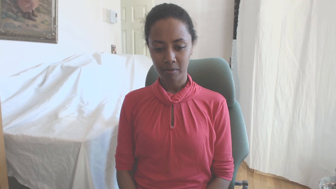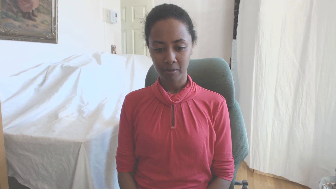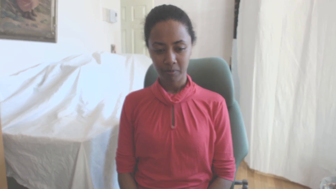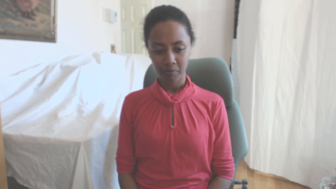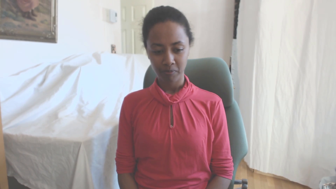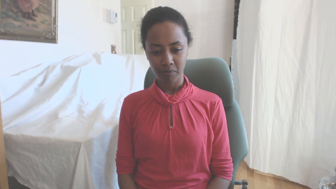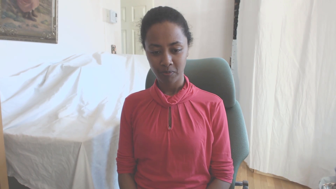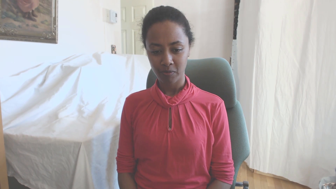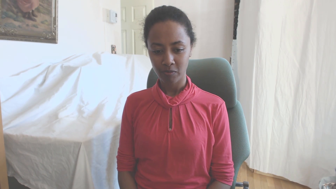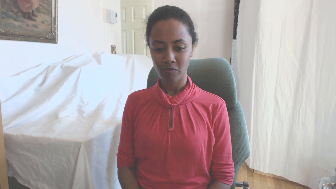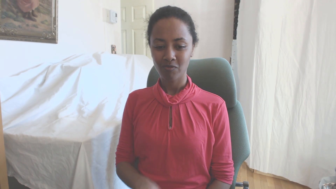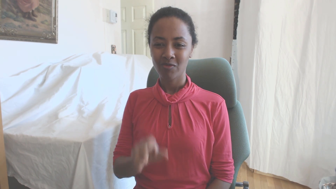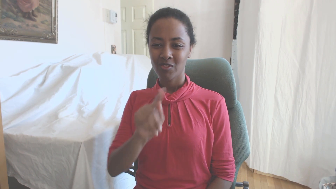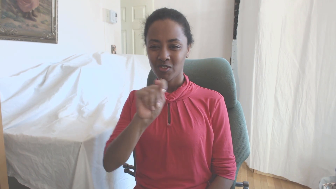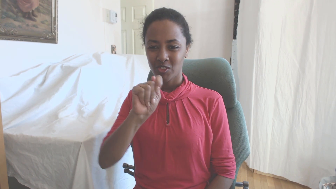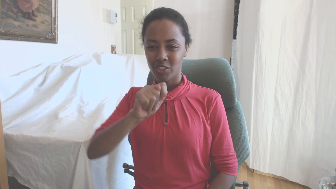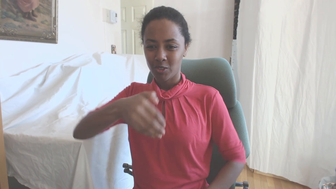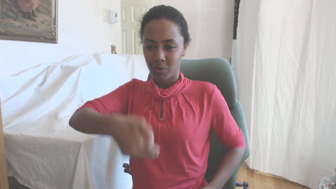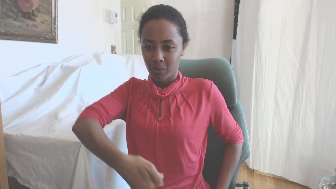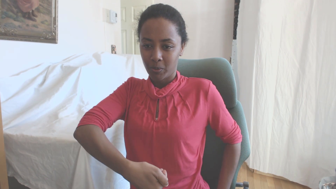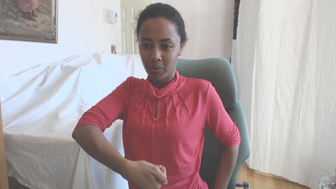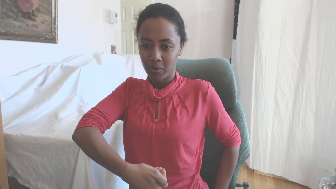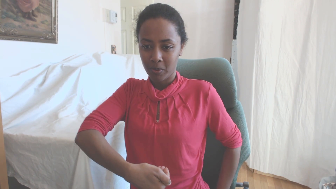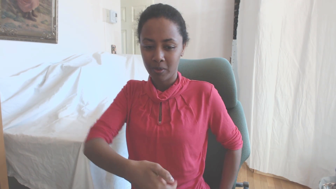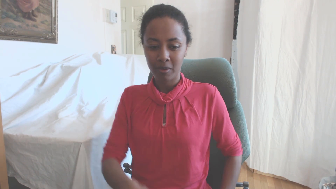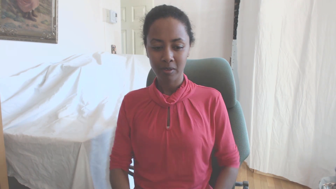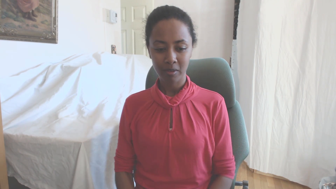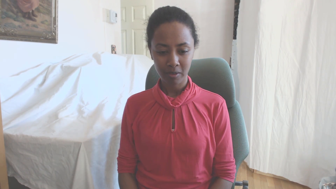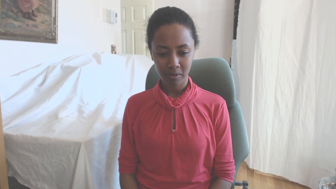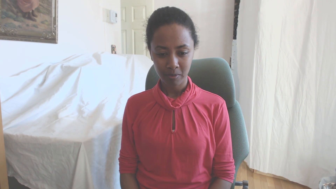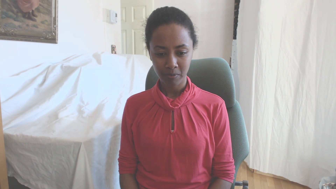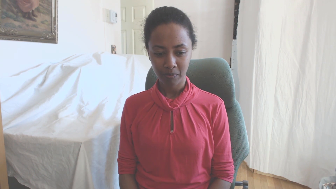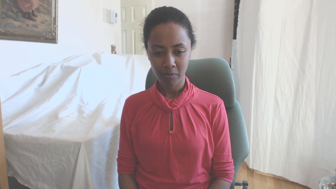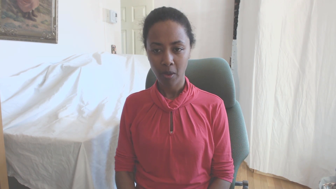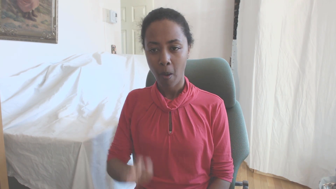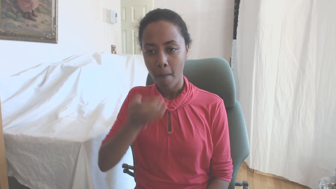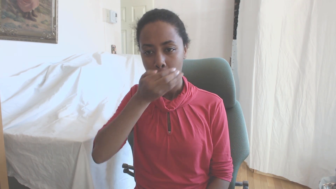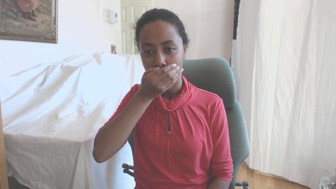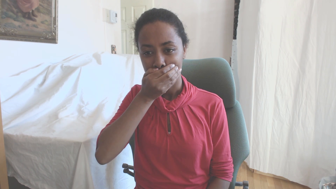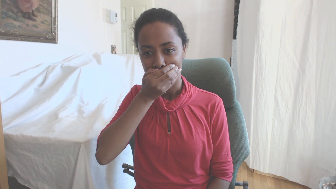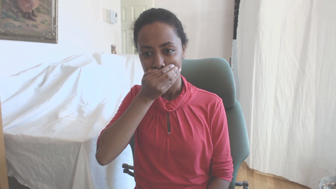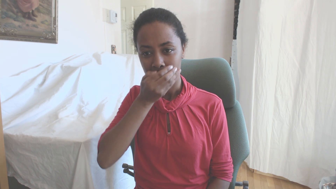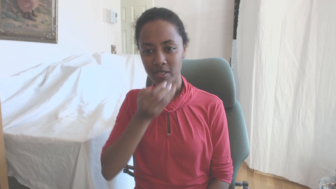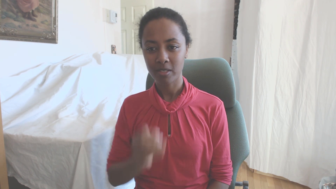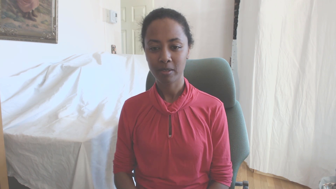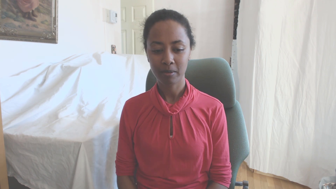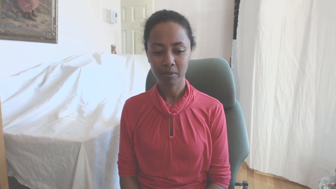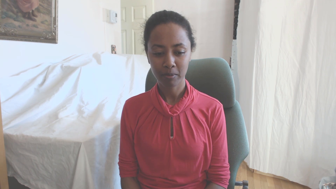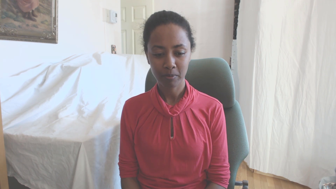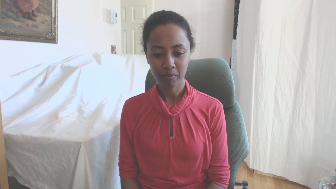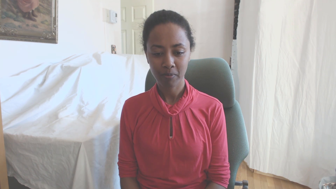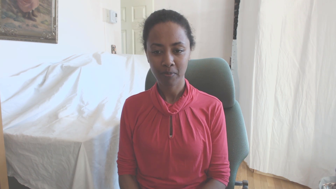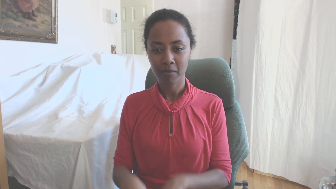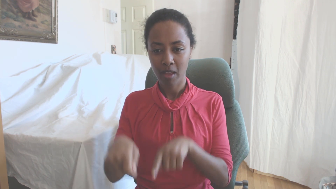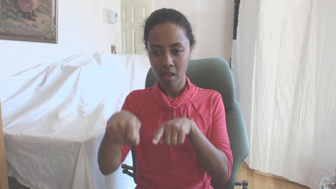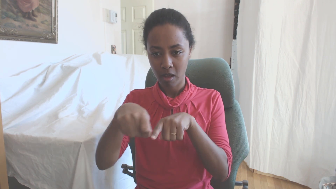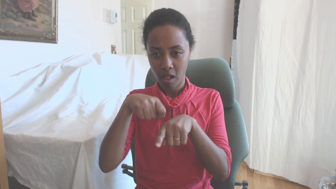clothing